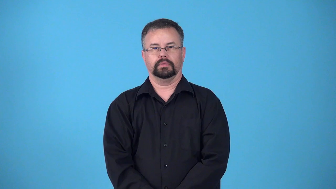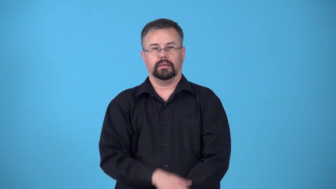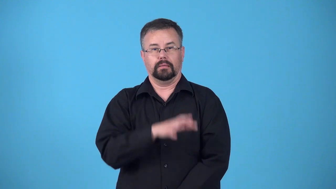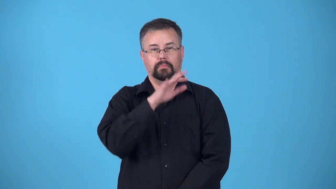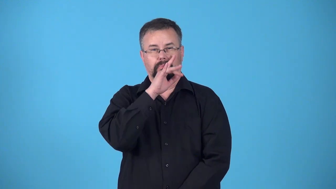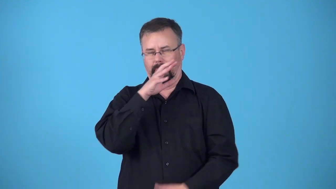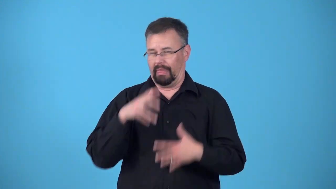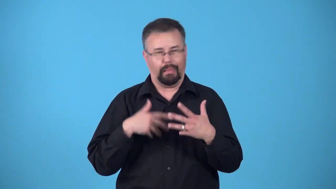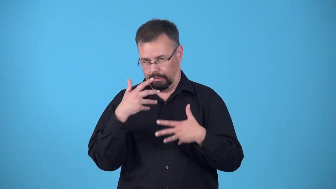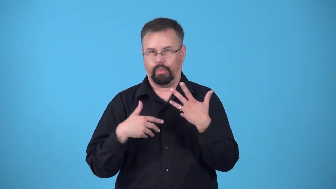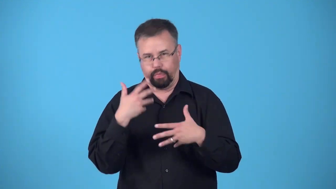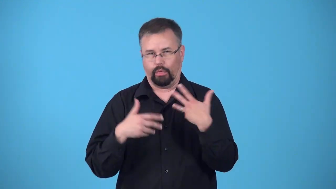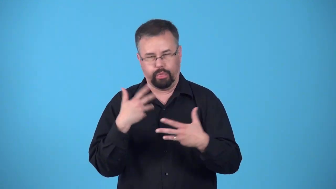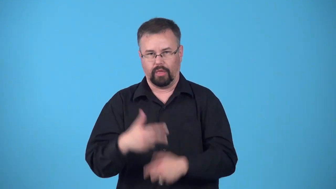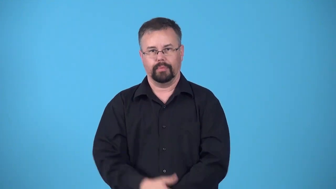trip over your tongue